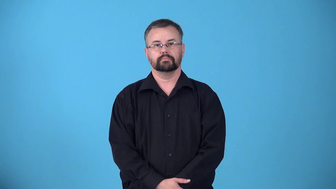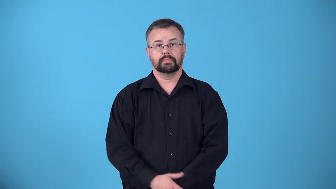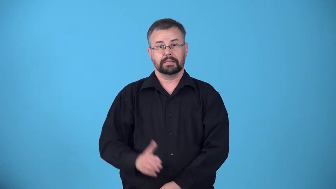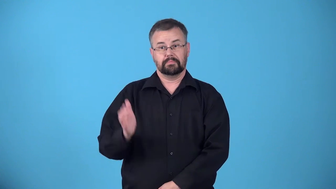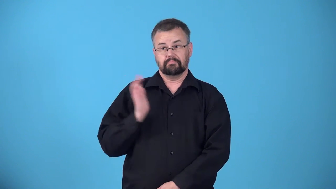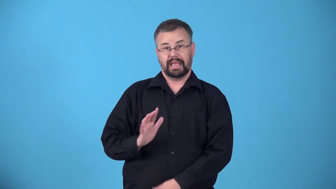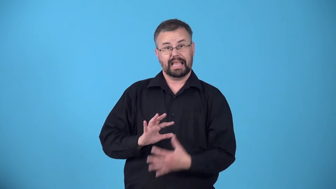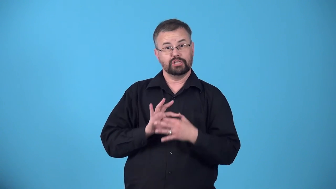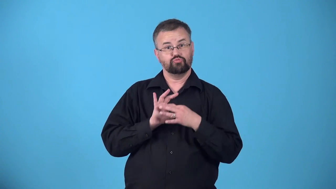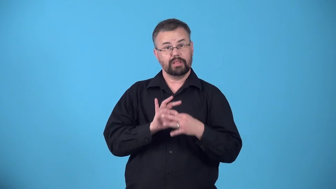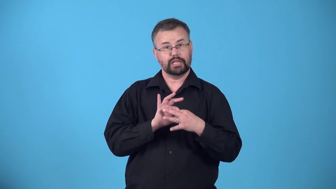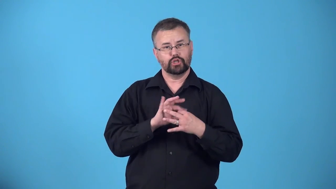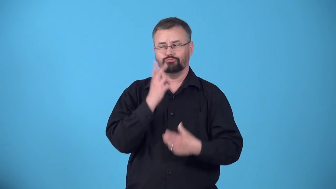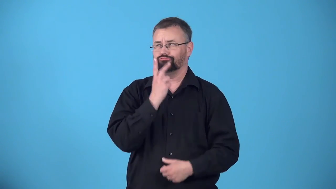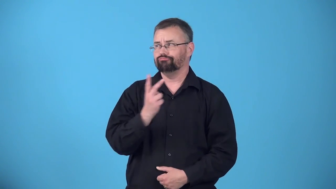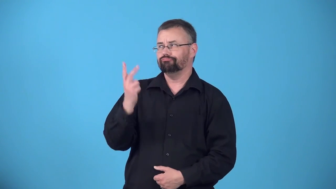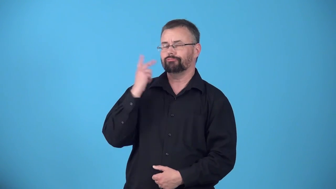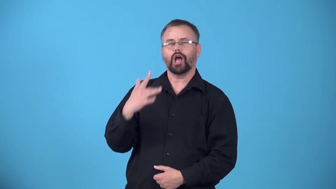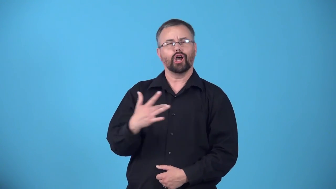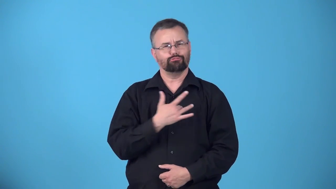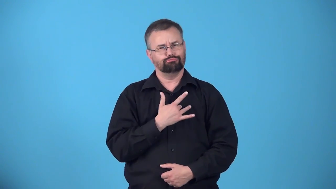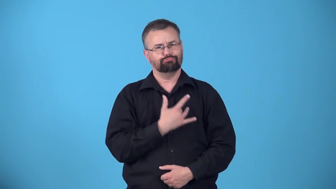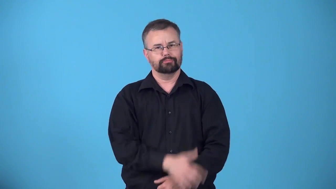an old flame